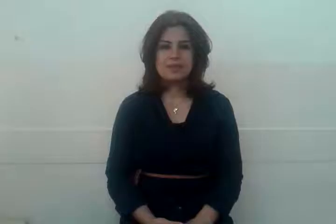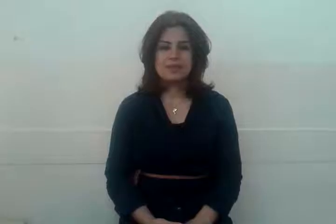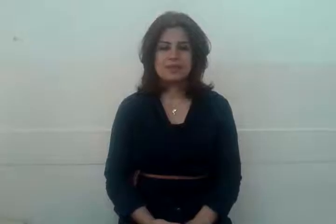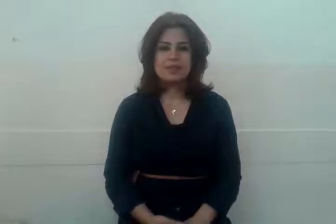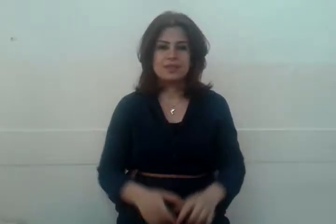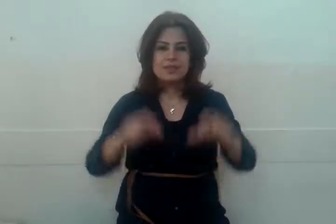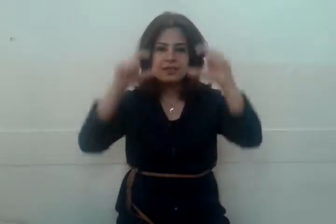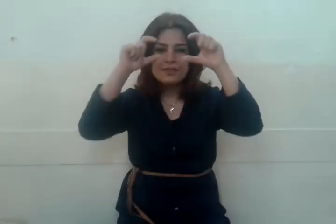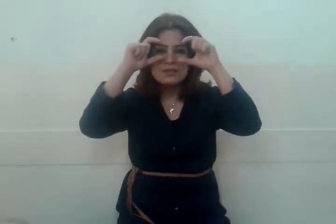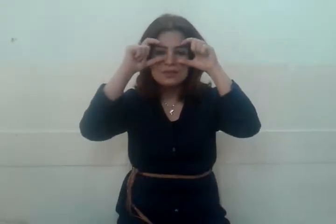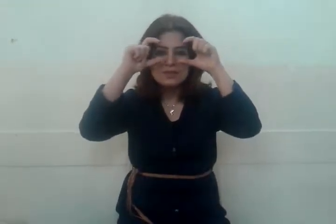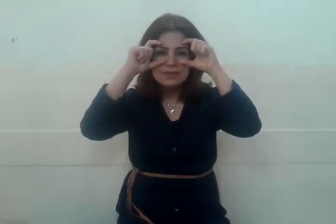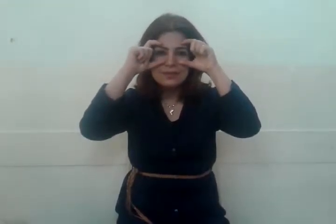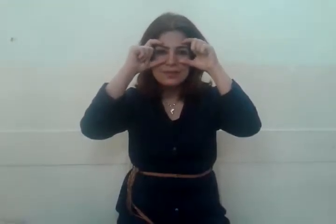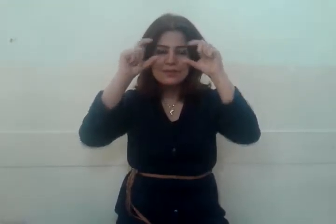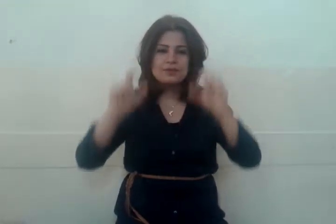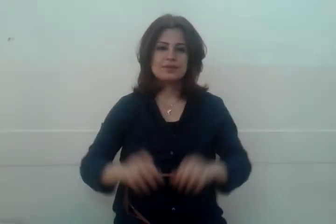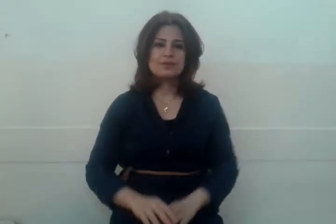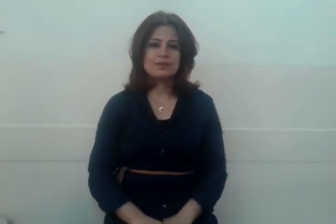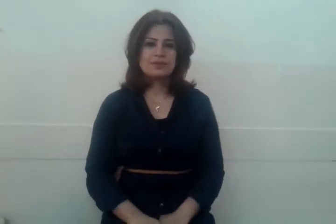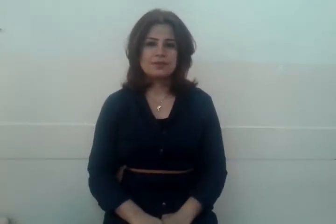eyeglasses